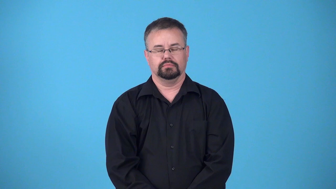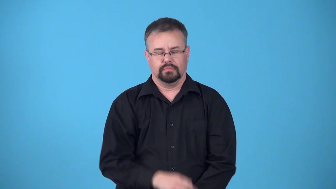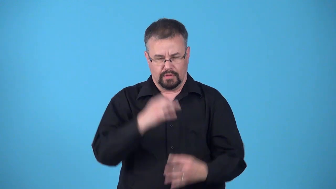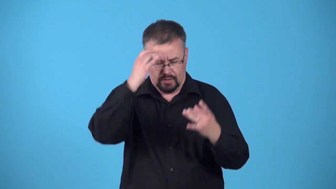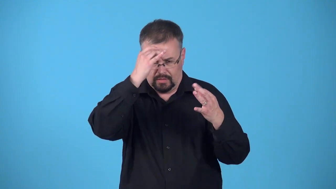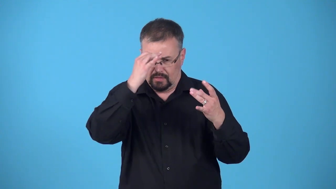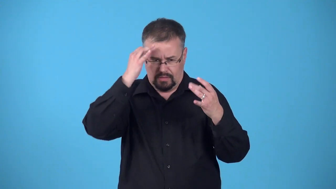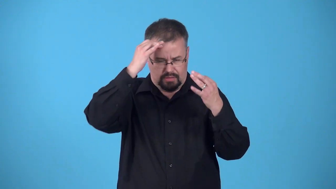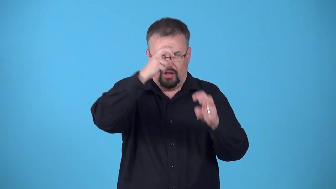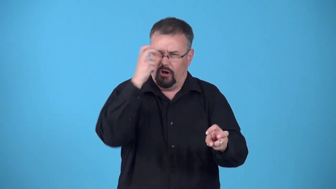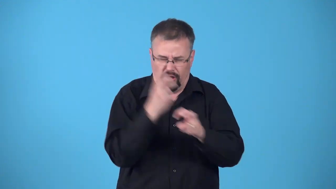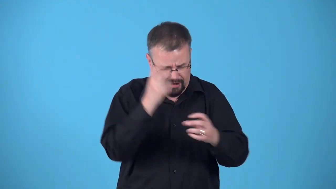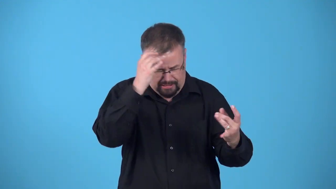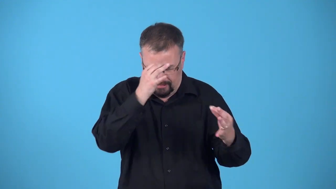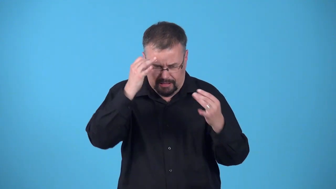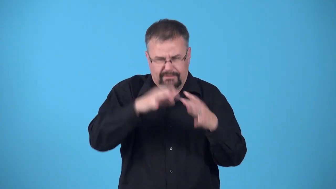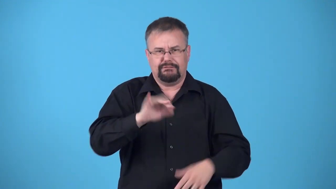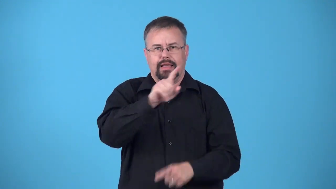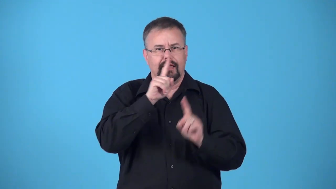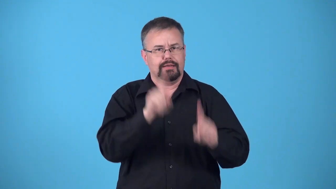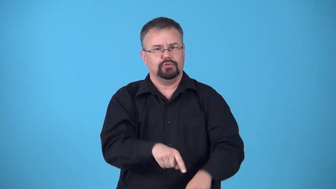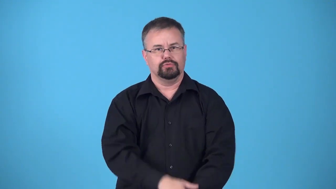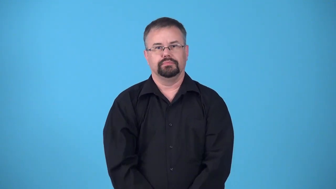rack your brain